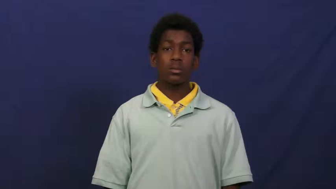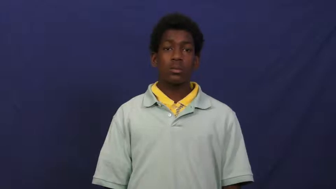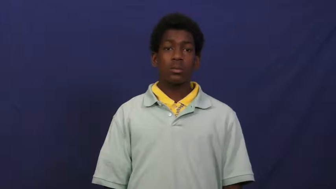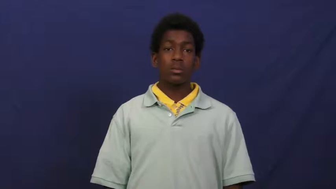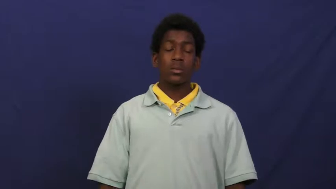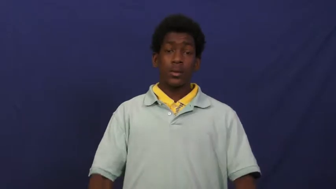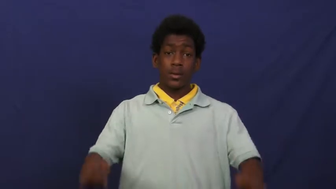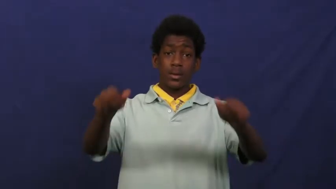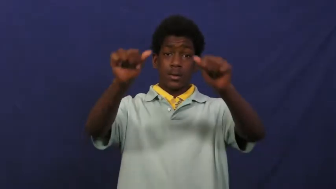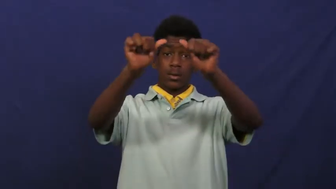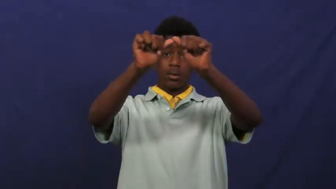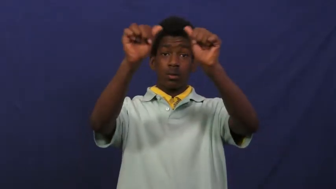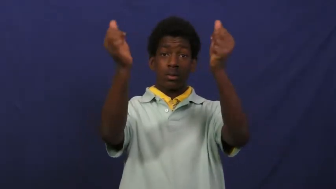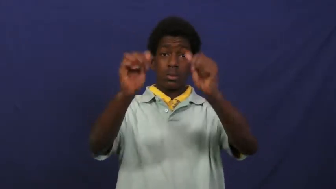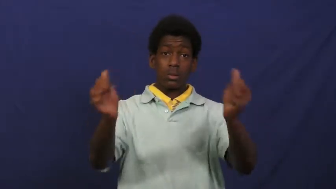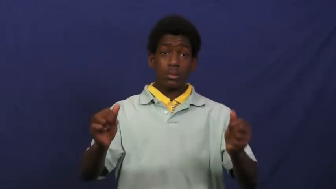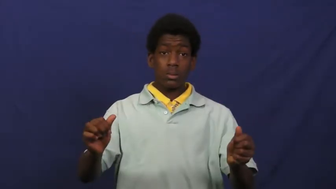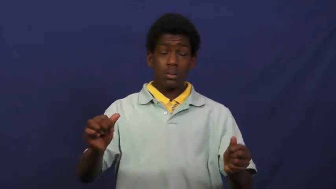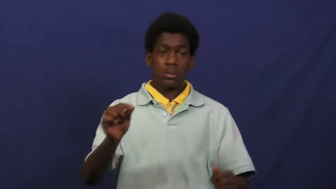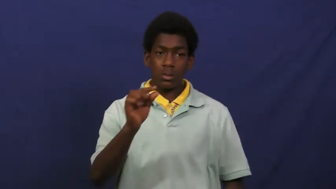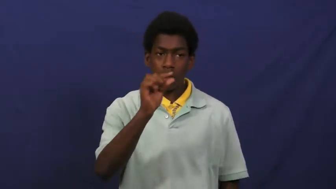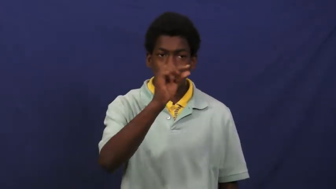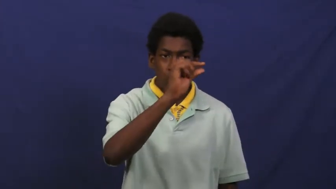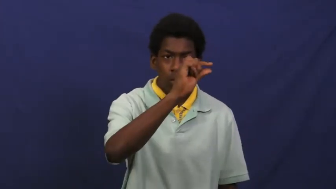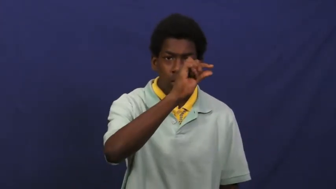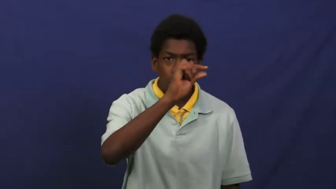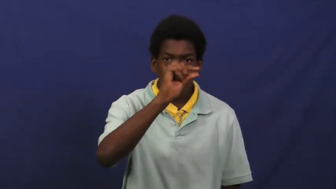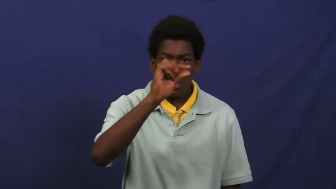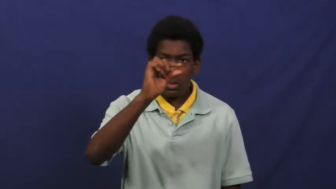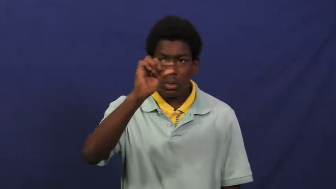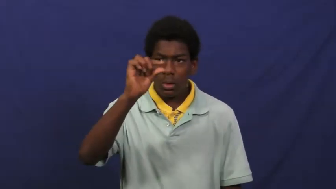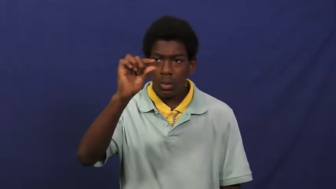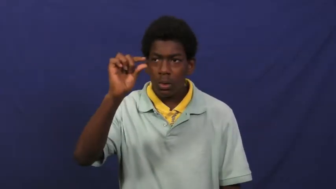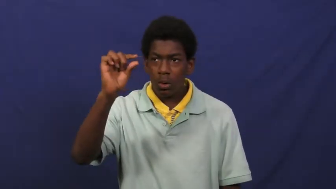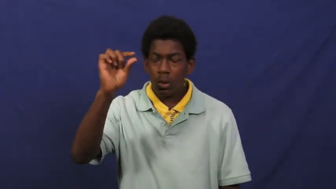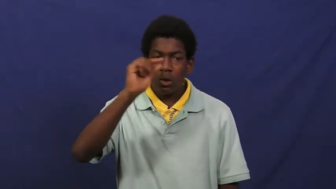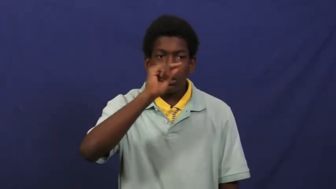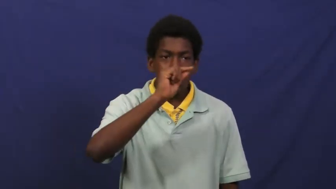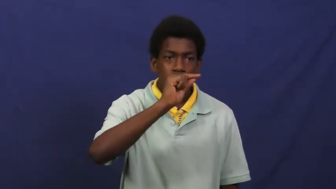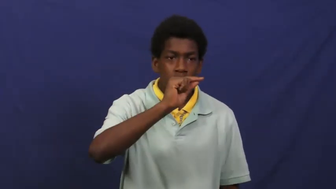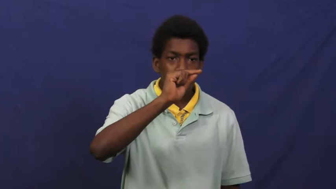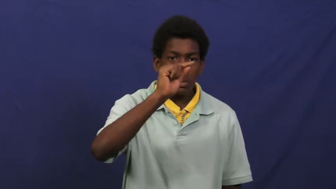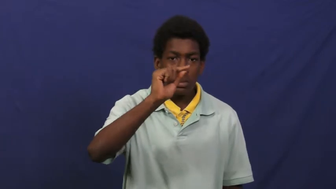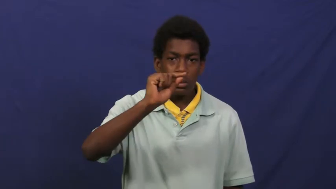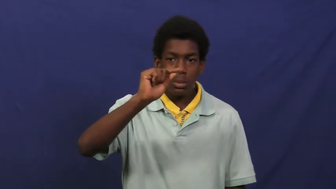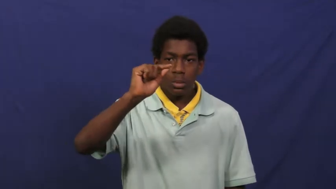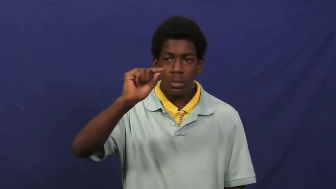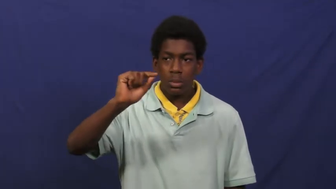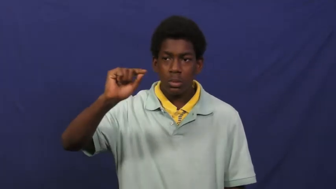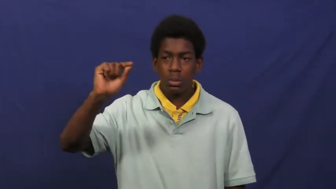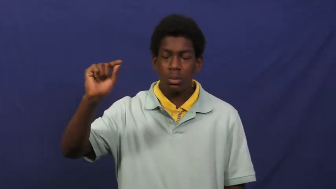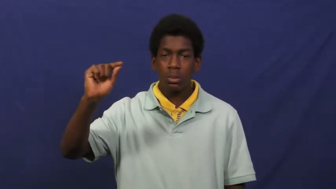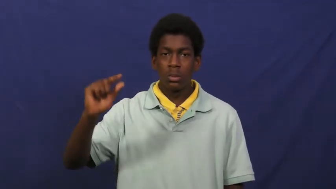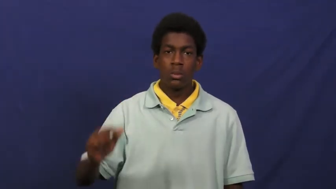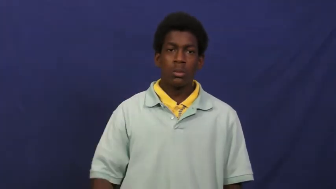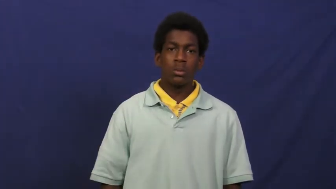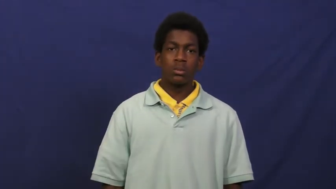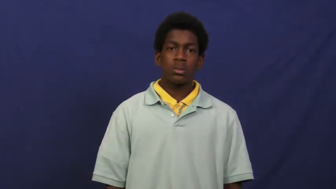corrugated